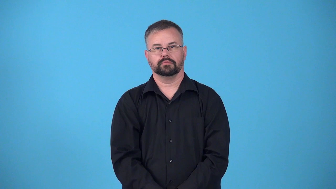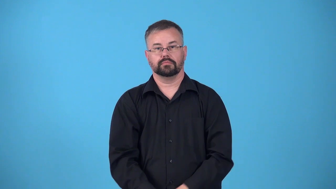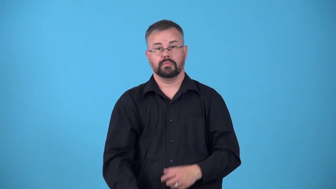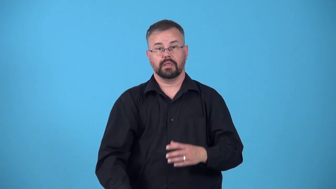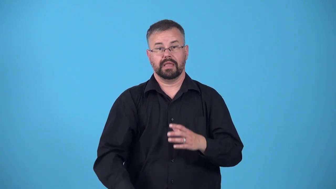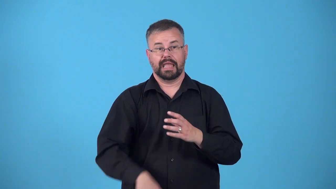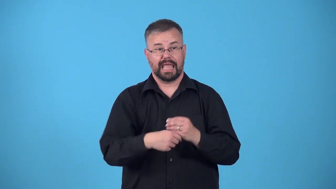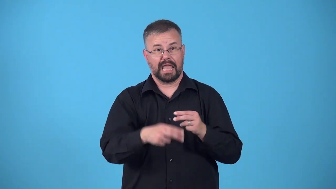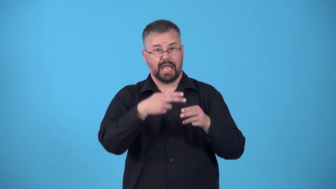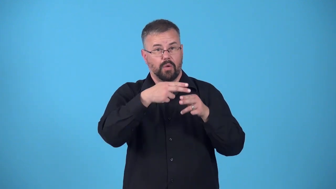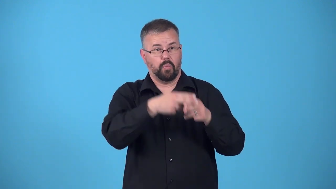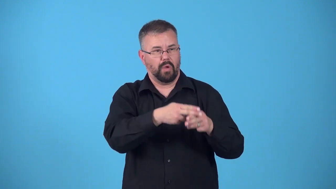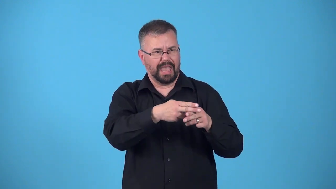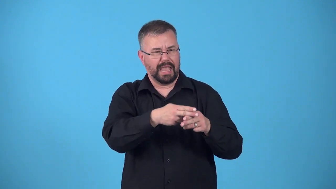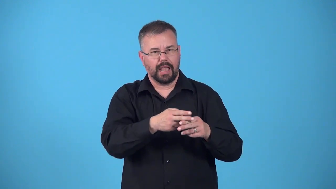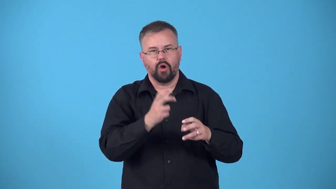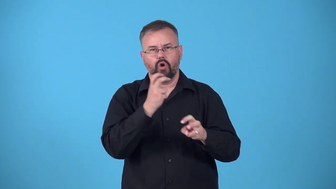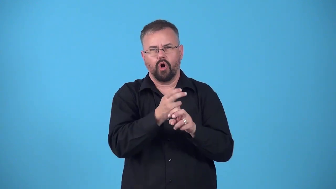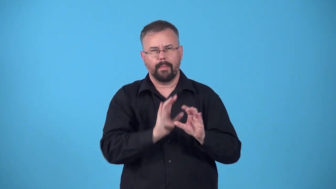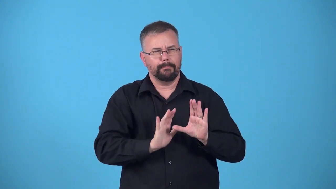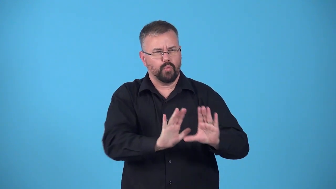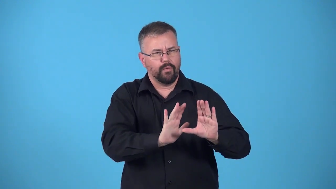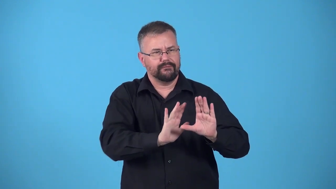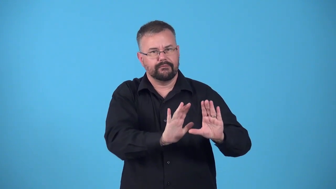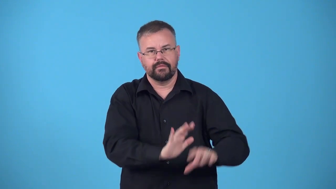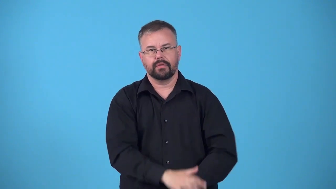weigh down